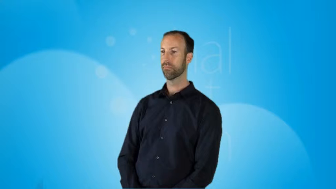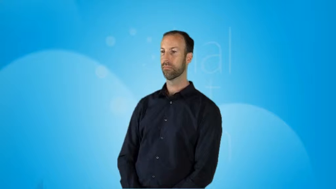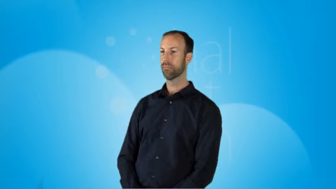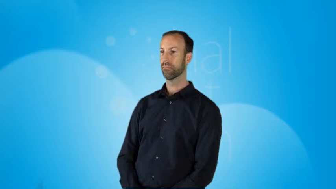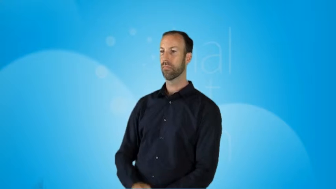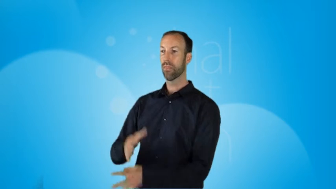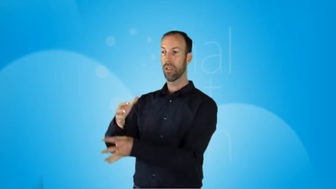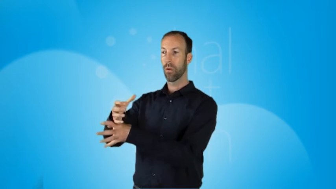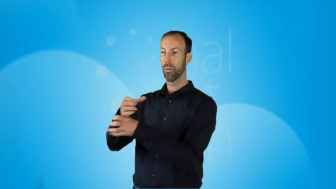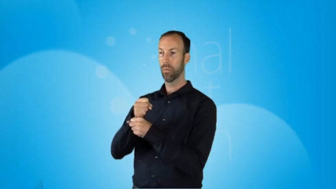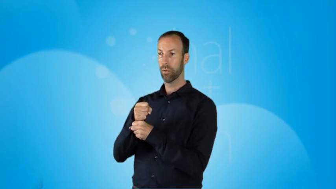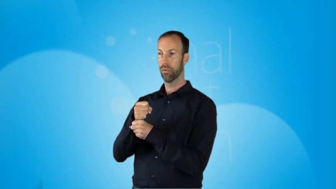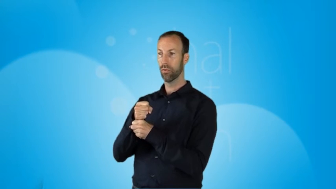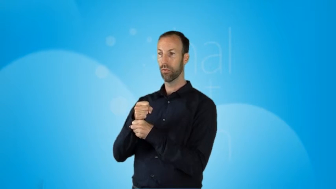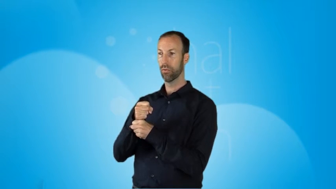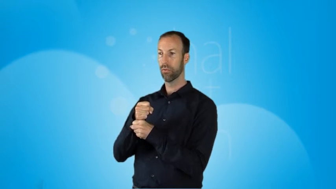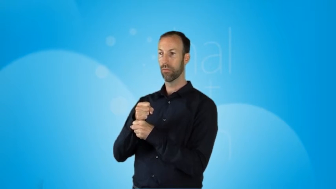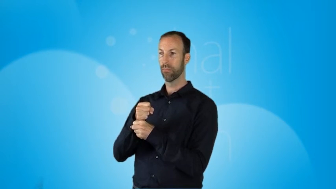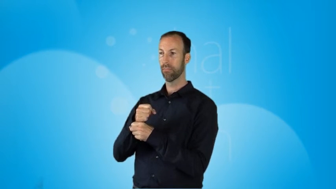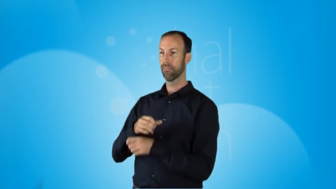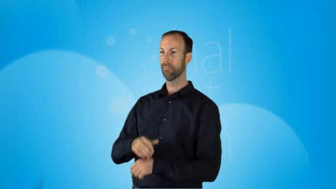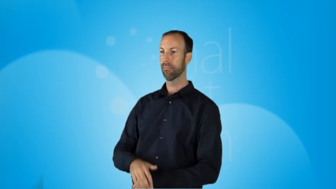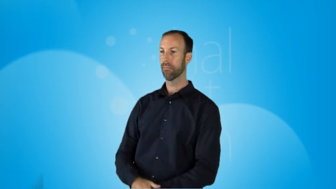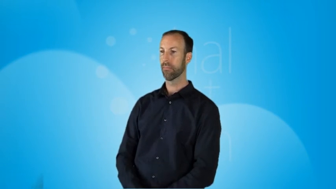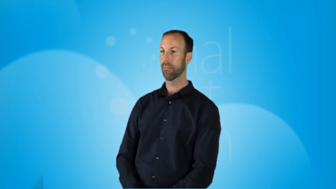acquire